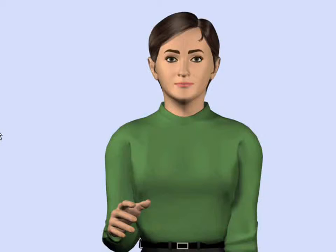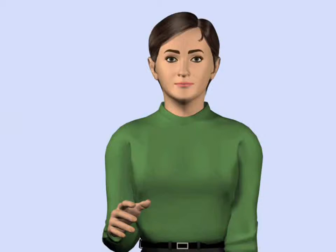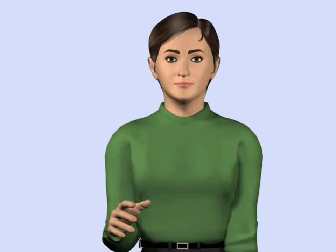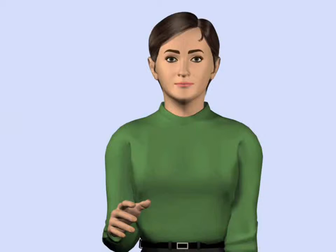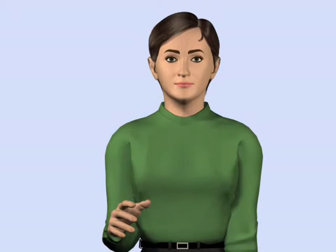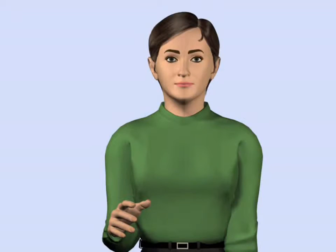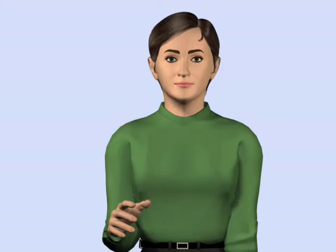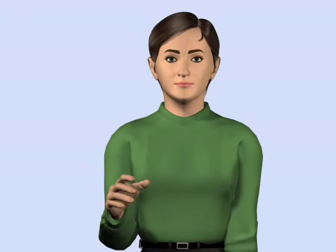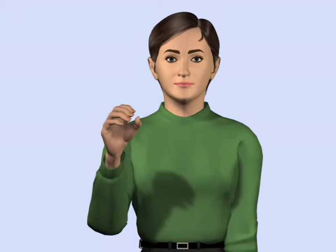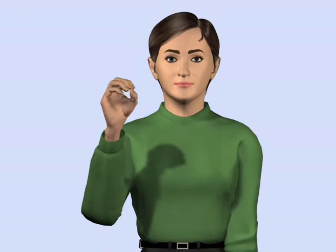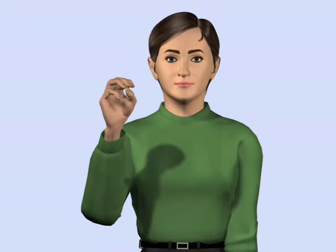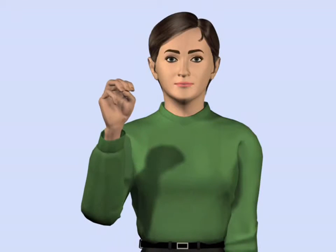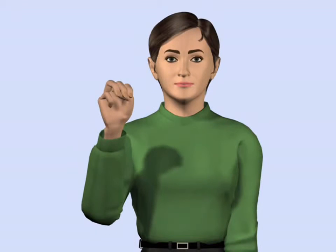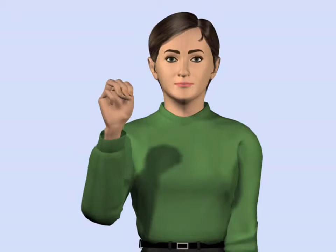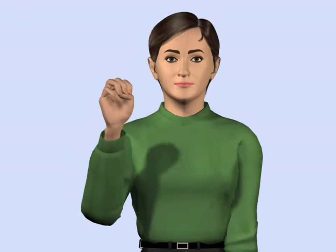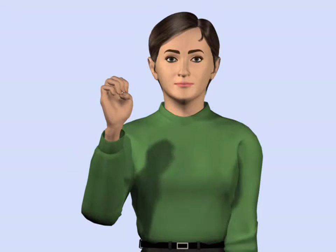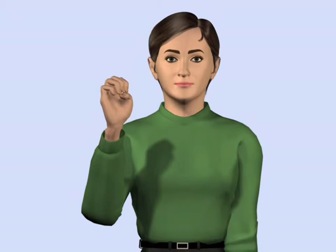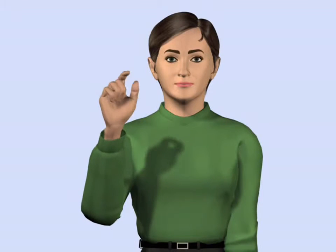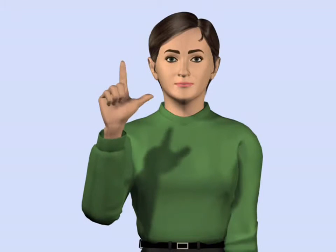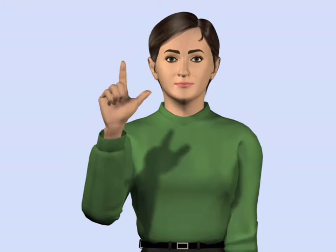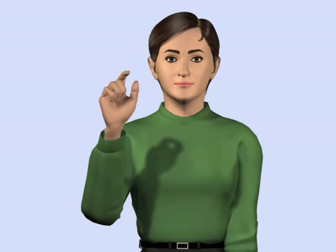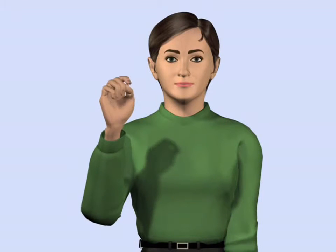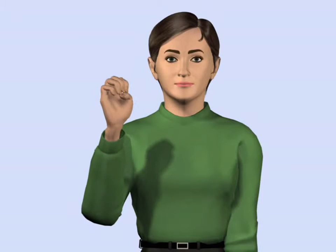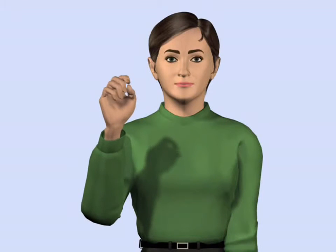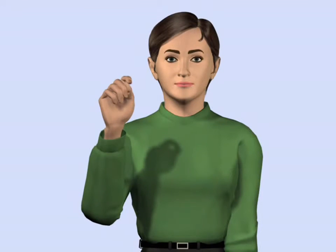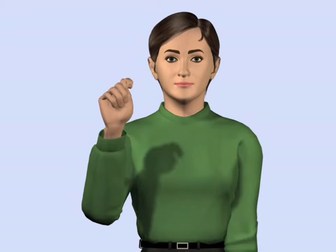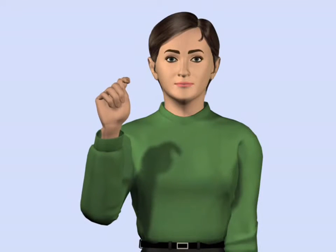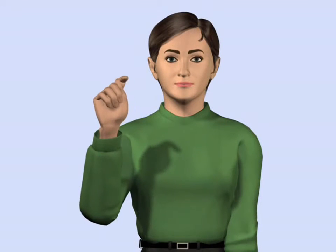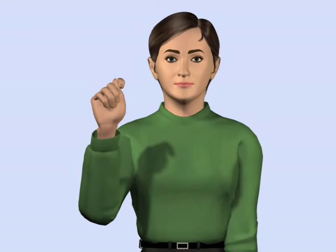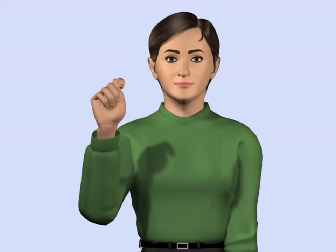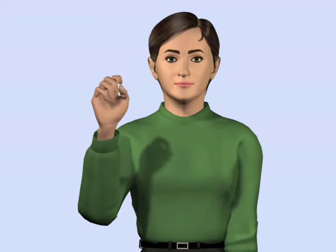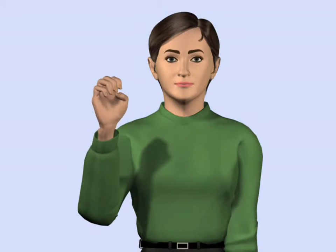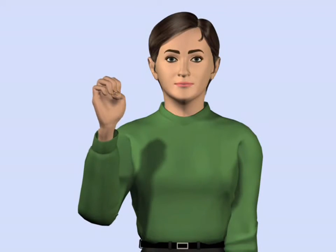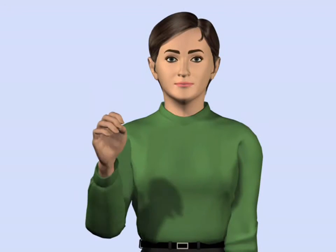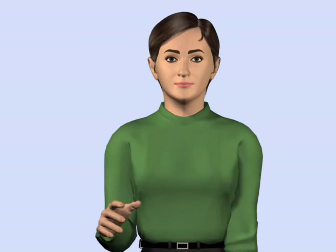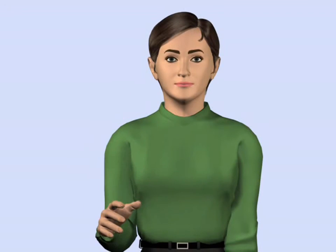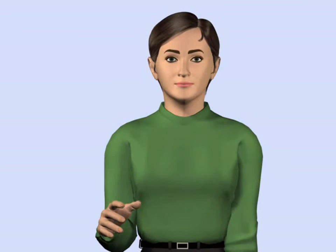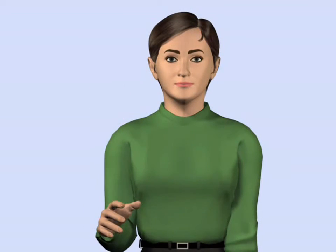omelette